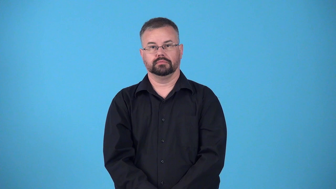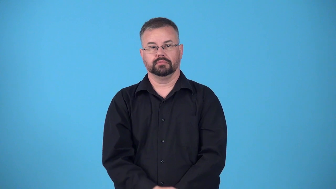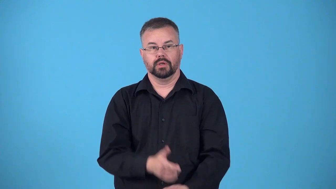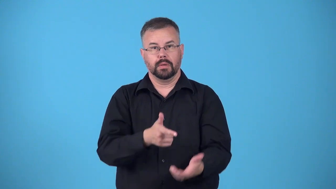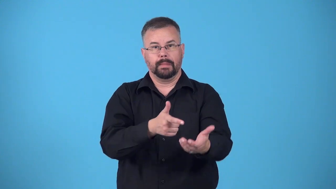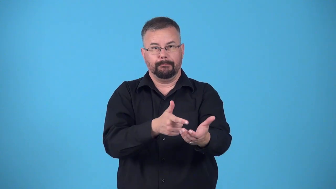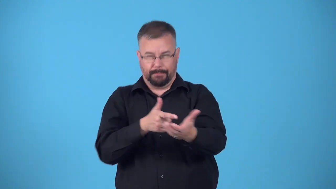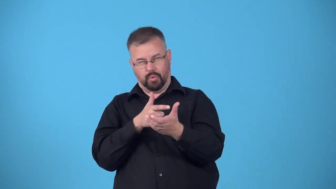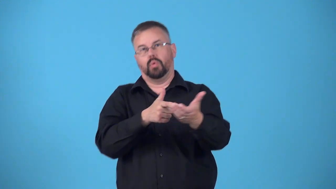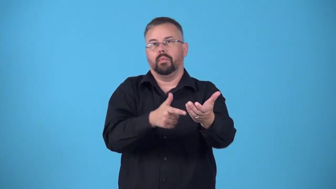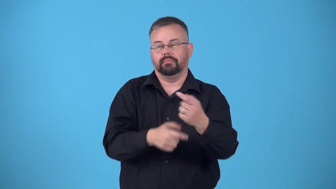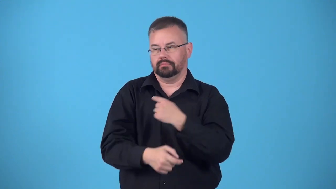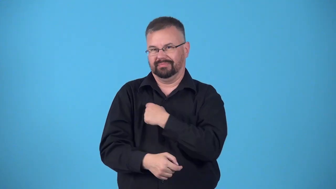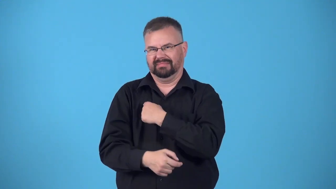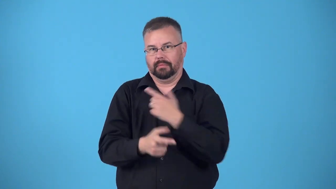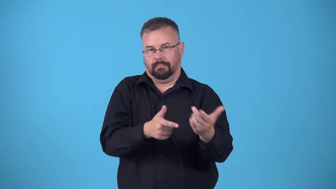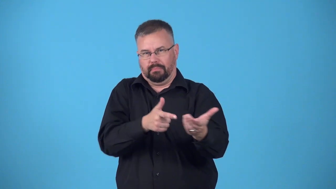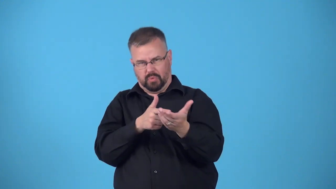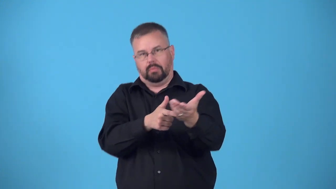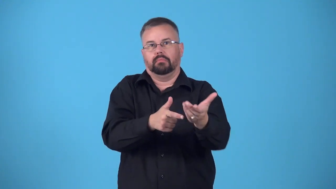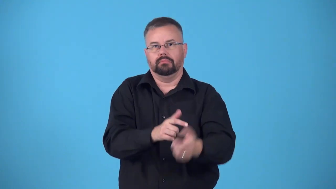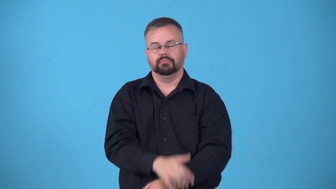recoil,repercussion